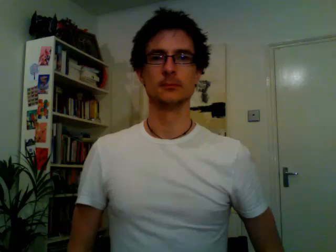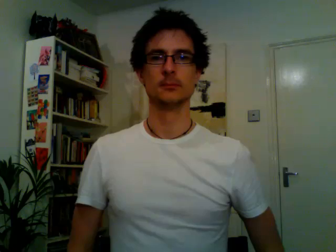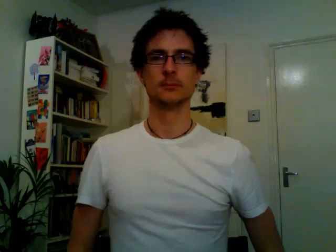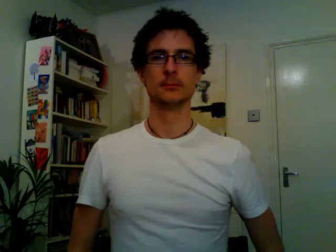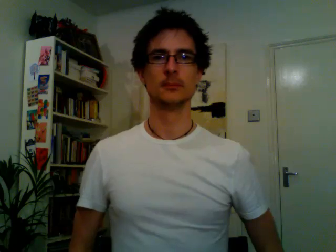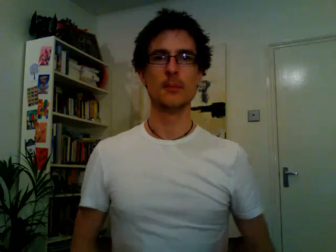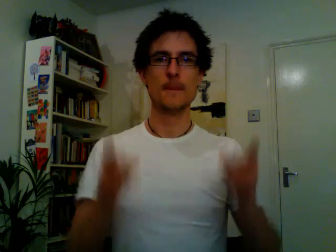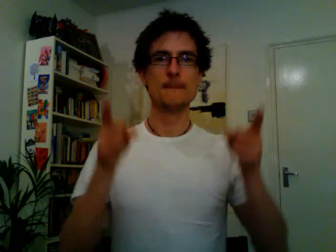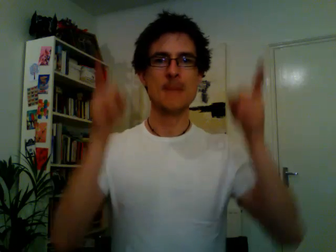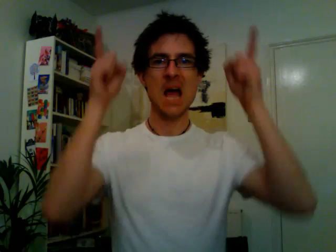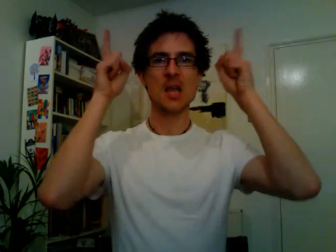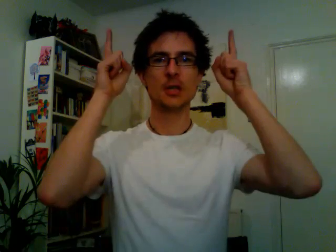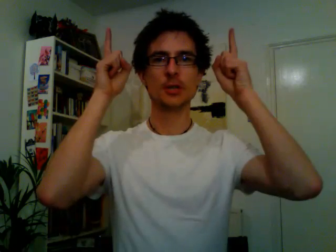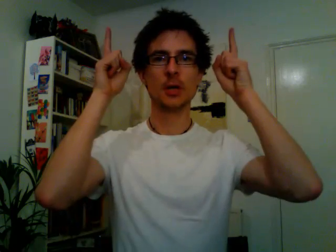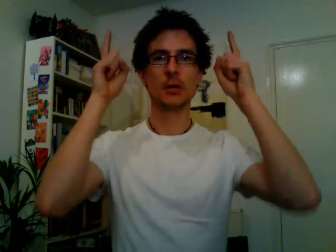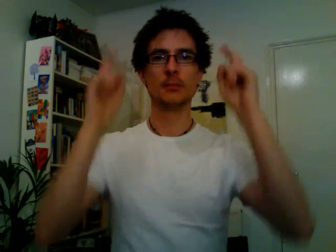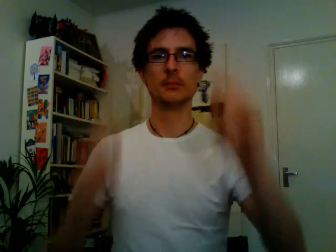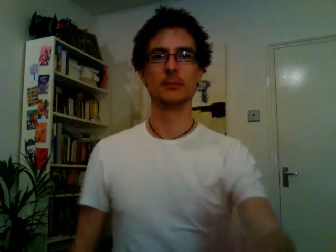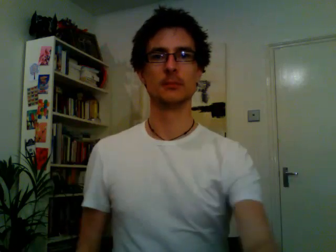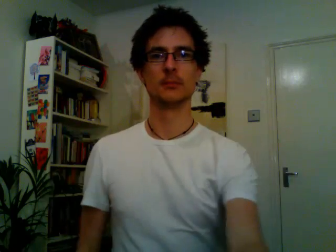manager